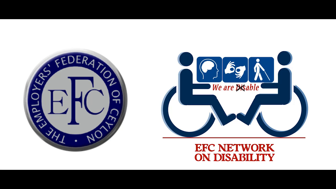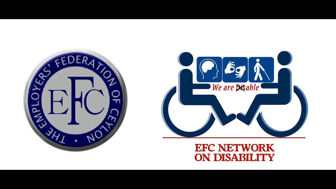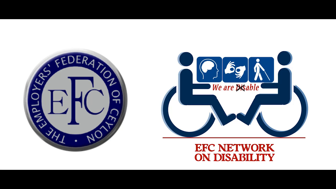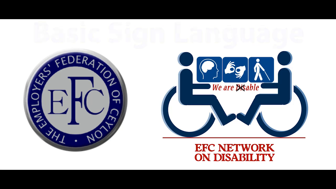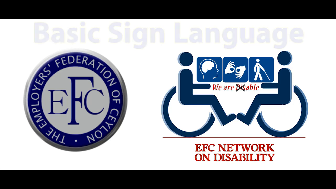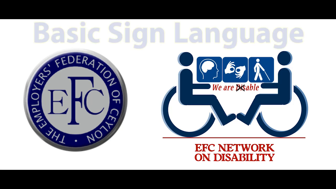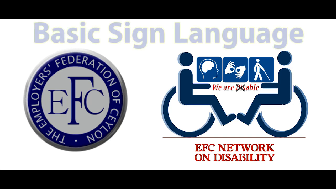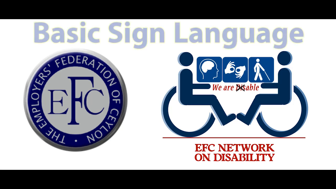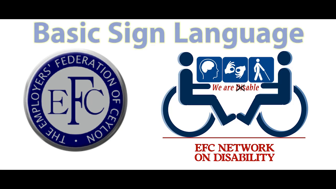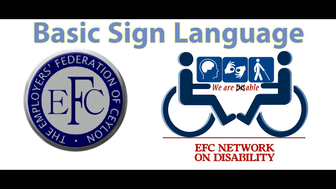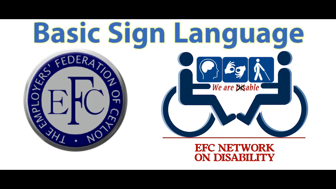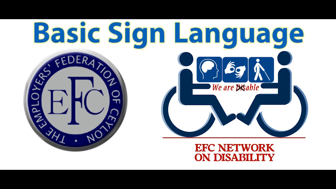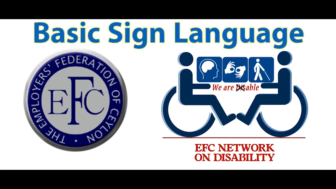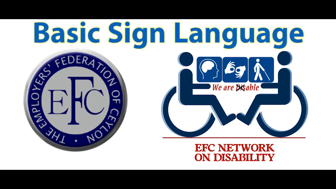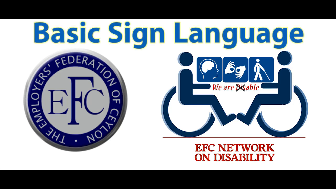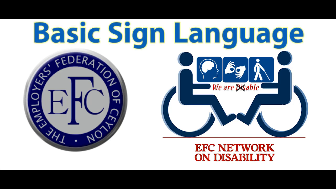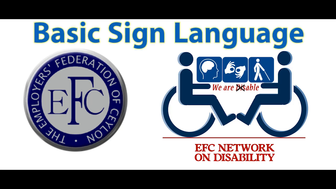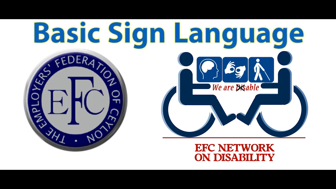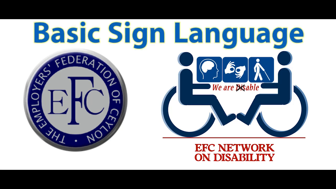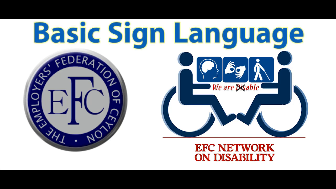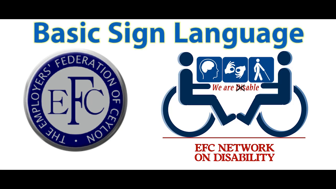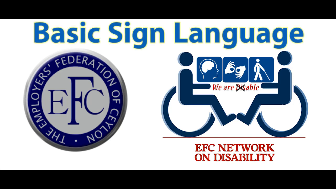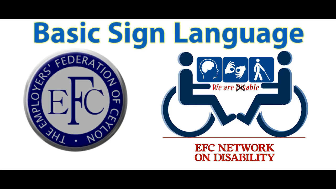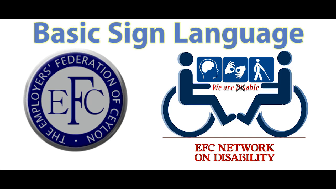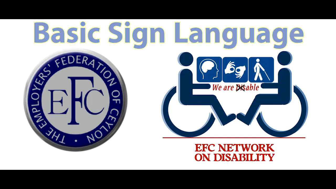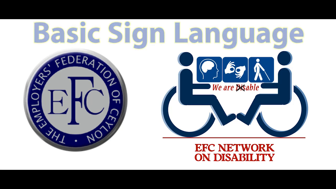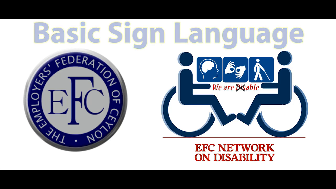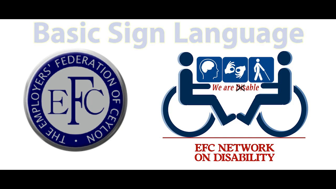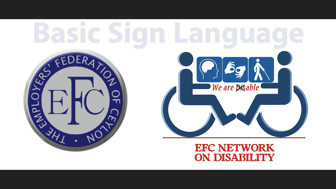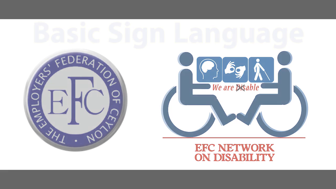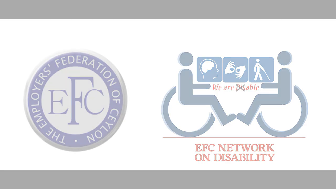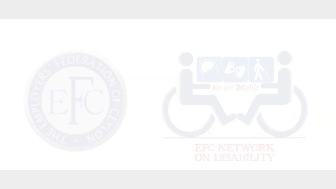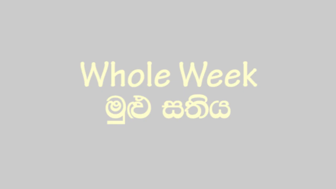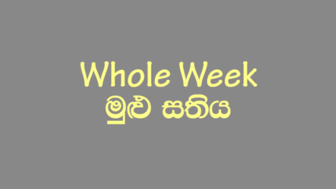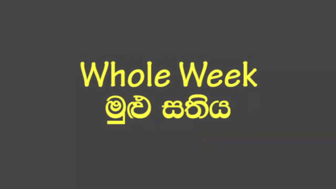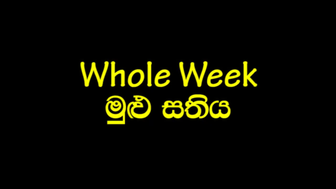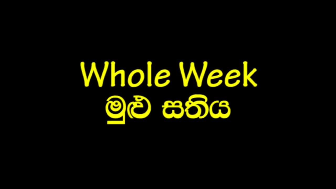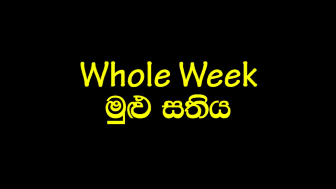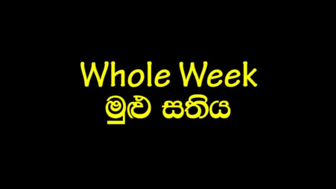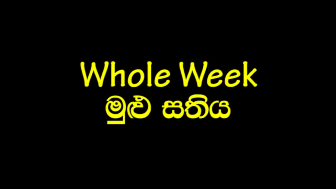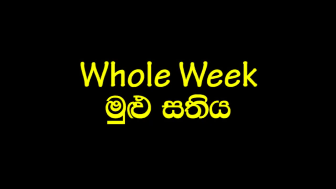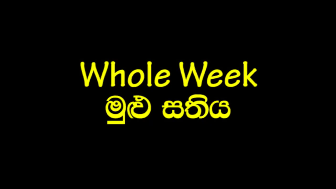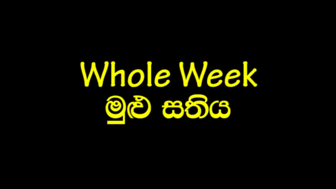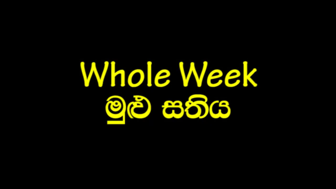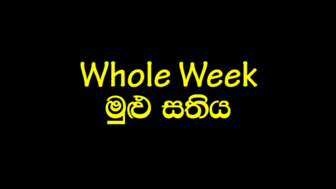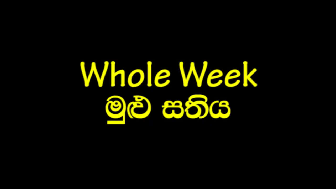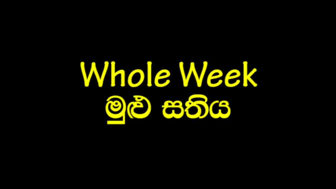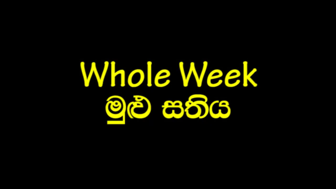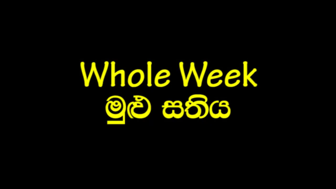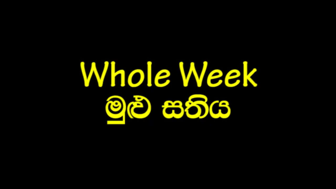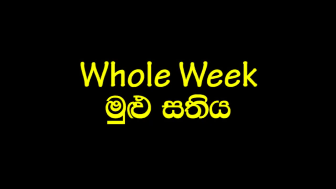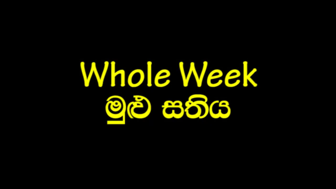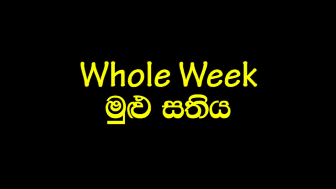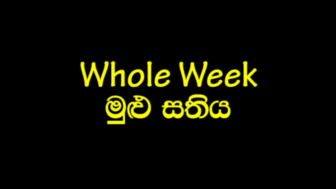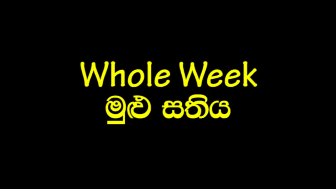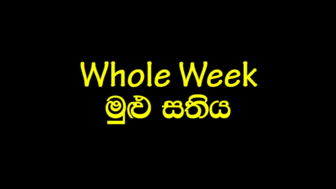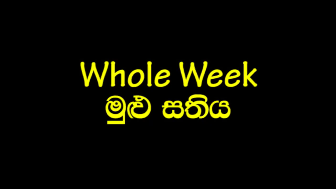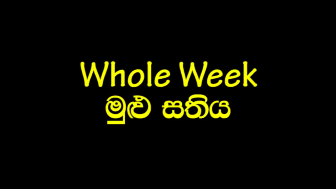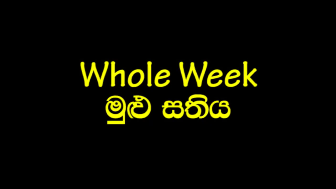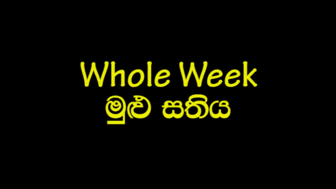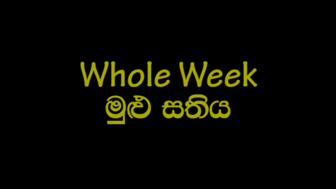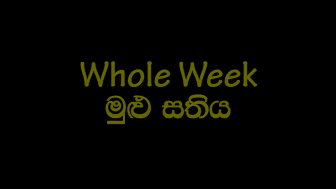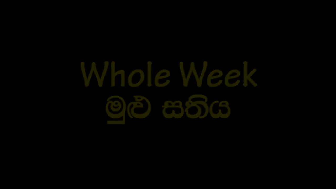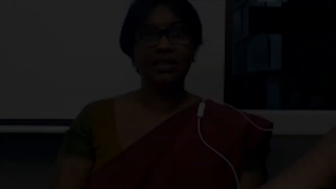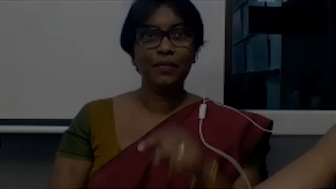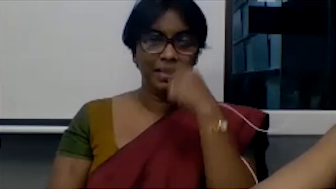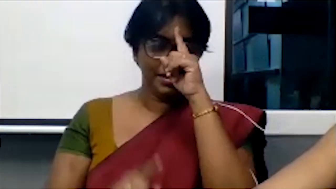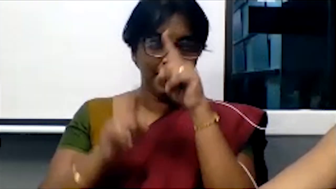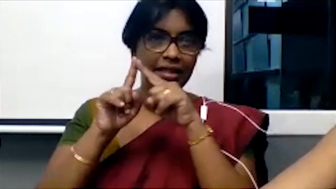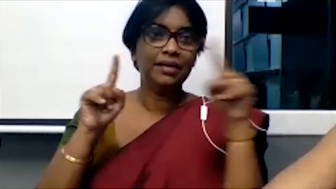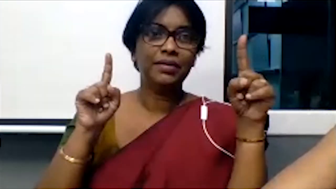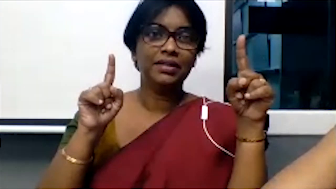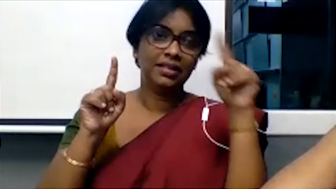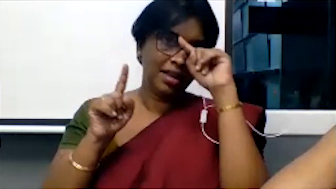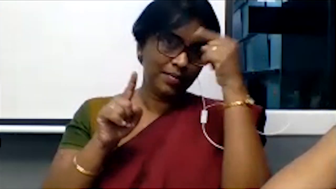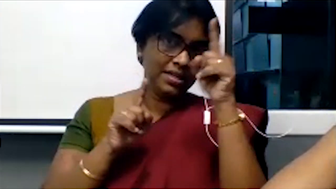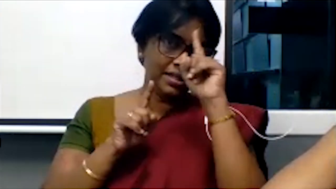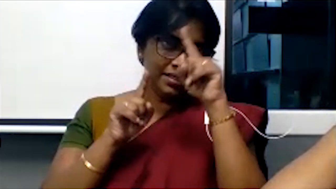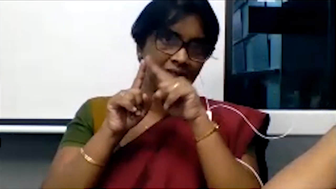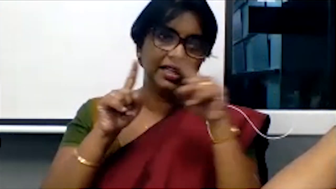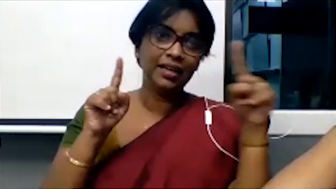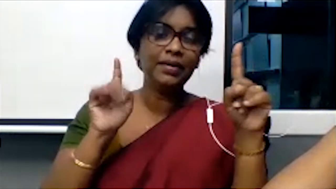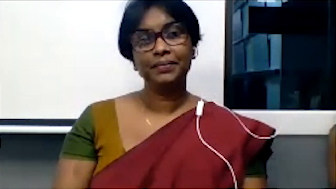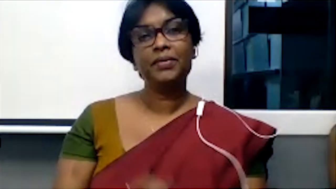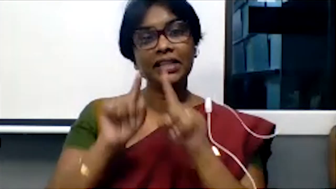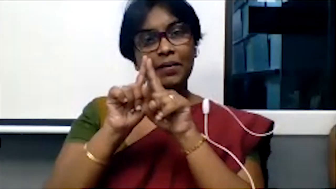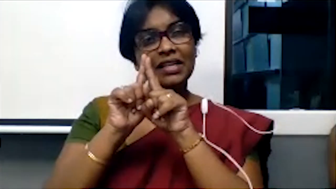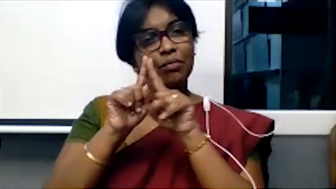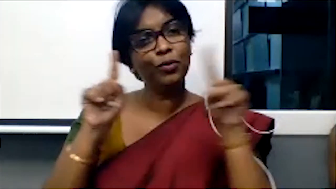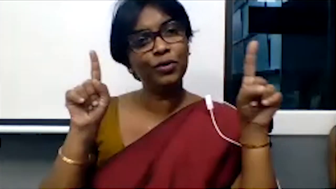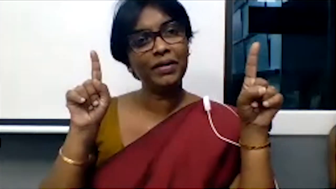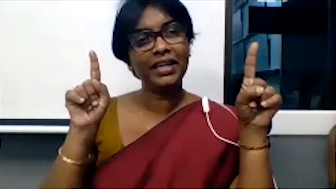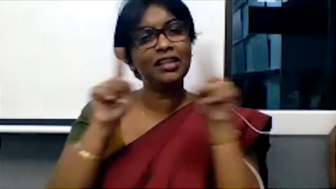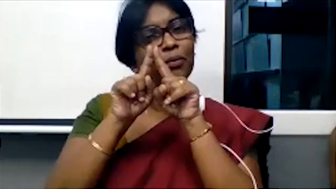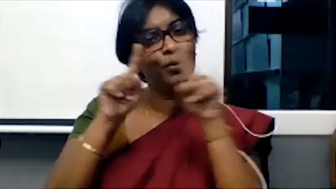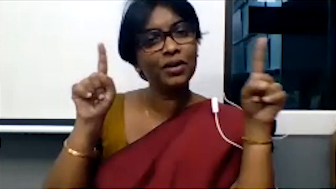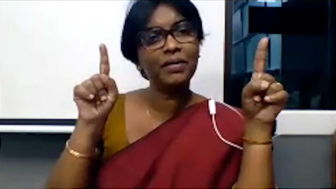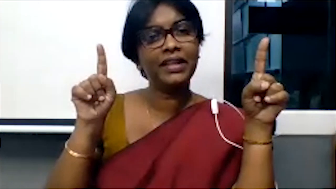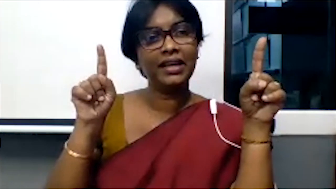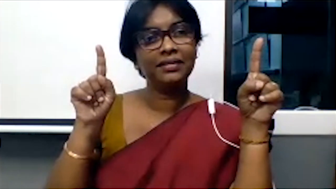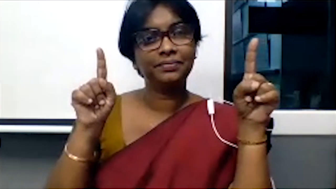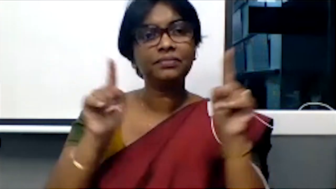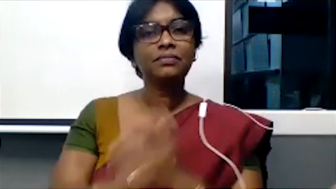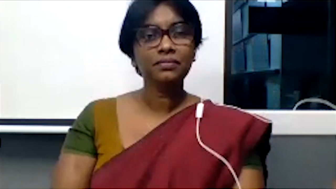Whole Week